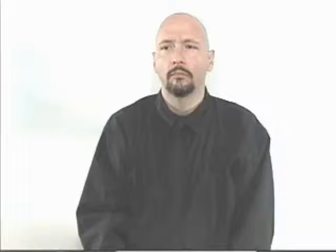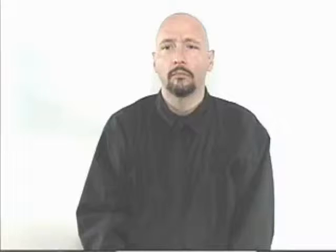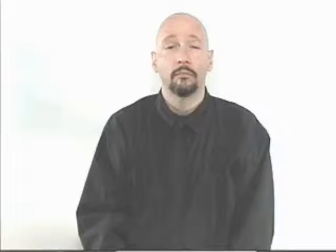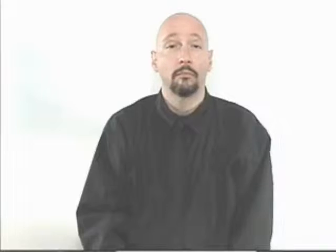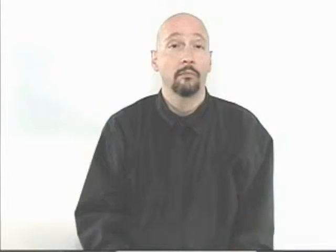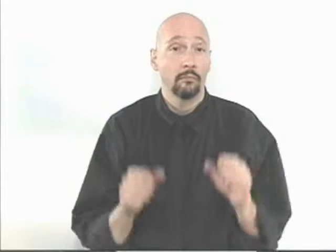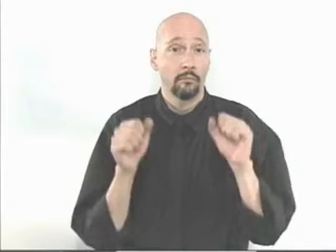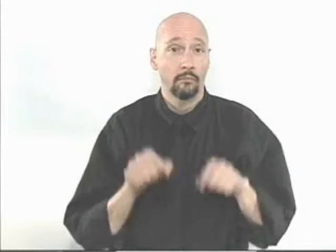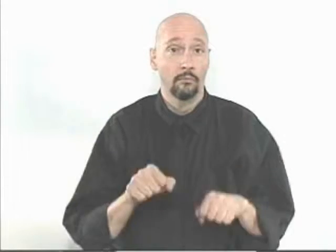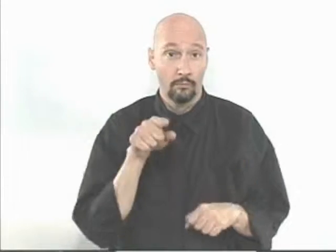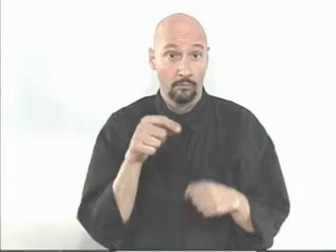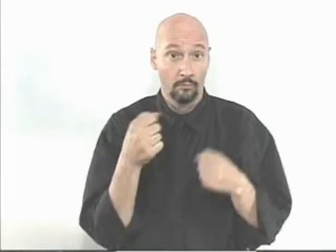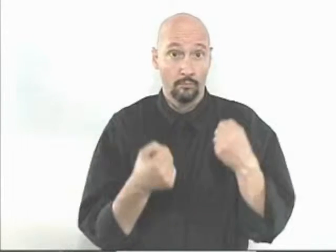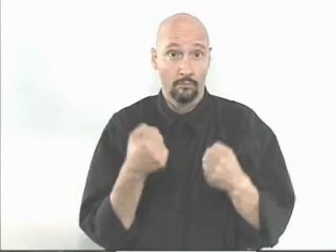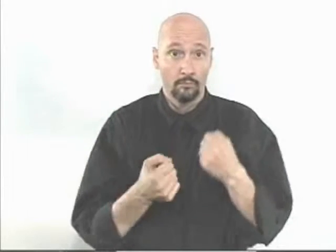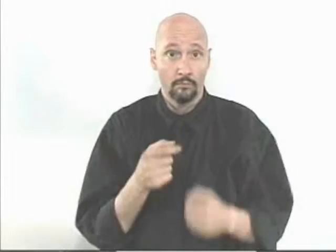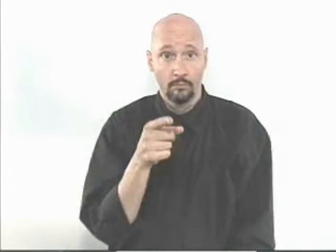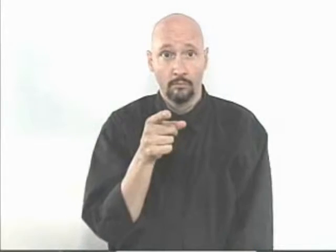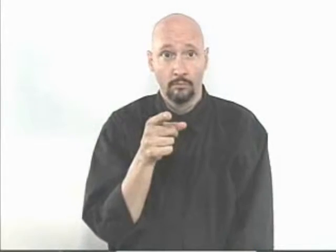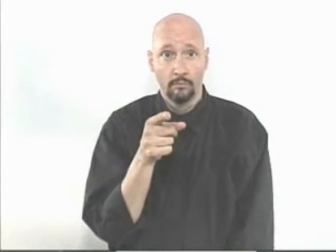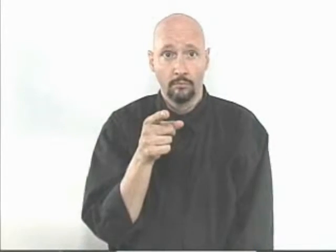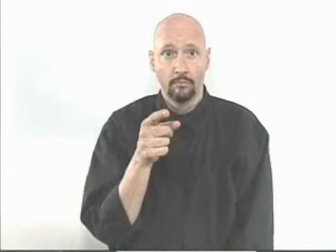CAN YOU DRIVE?